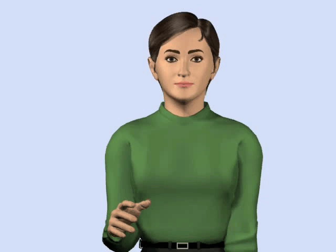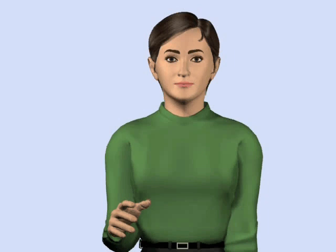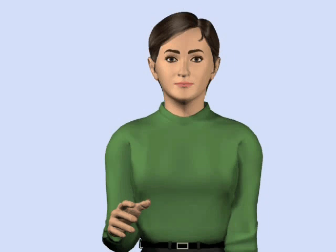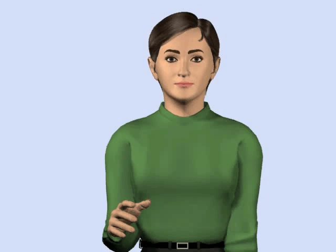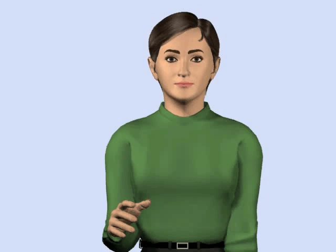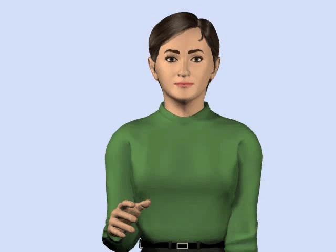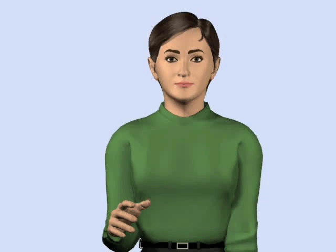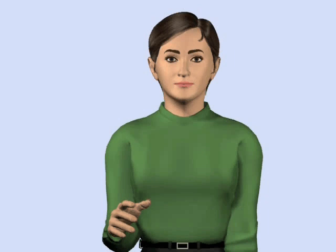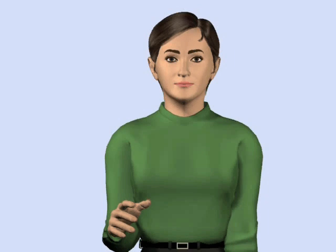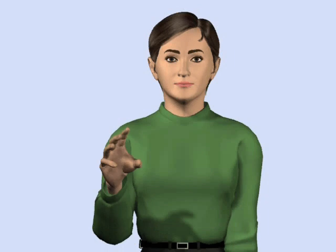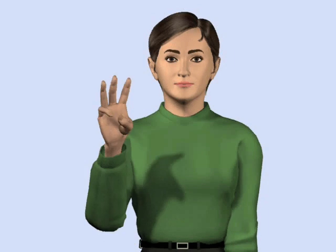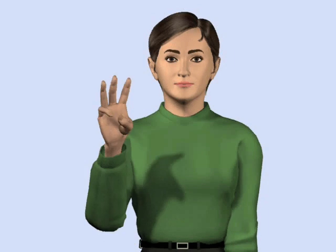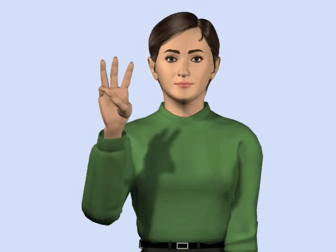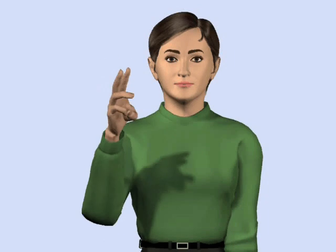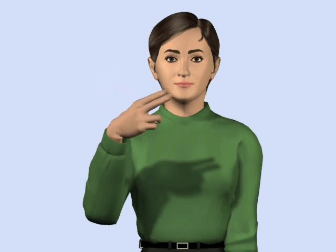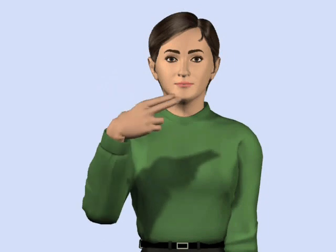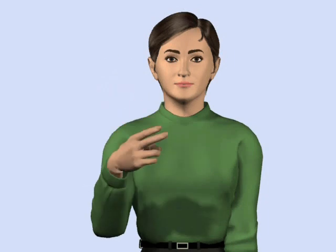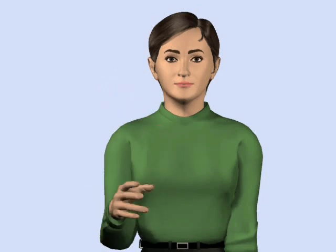Woodland Hills,CA